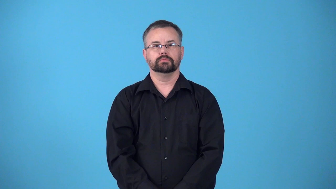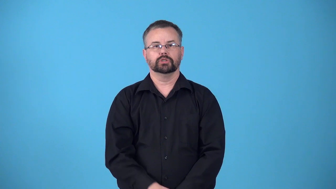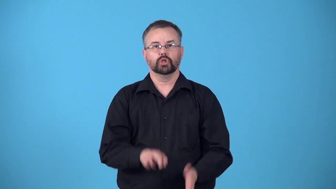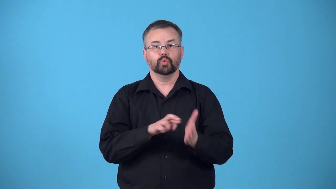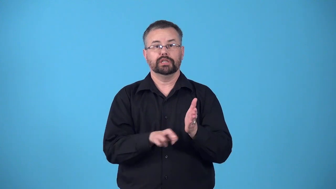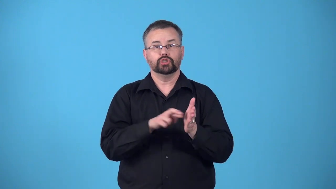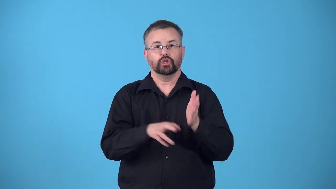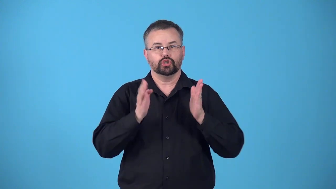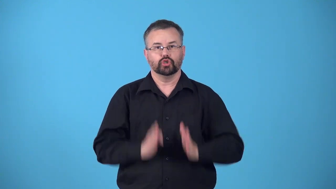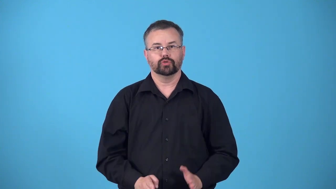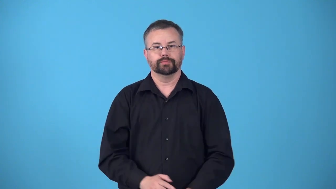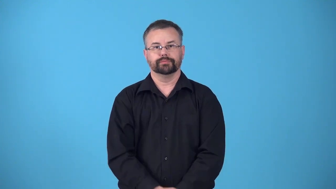researcher